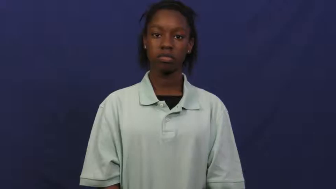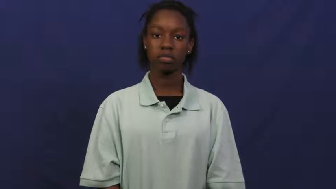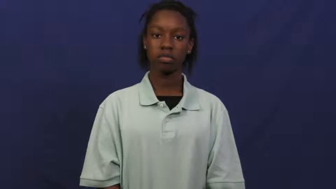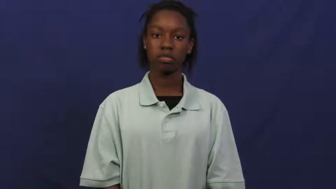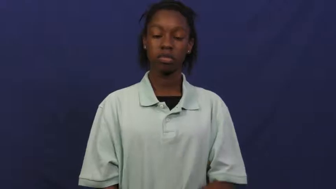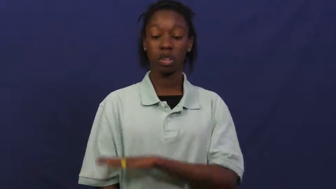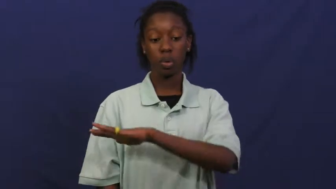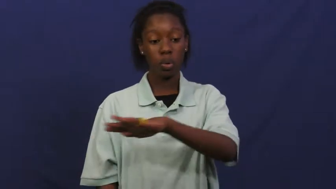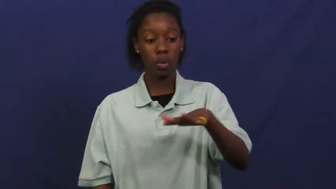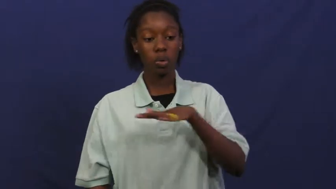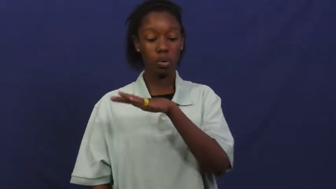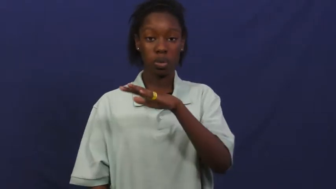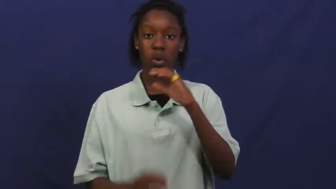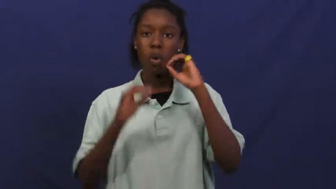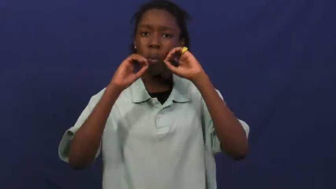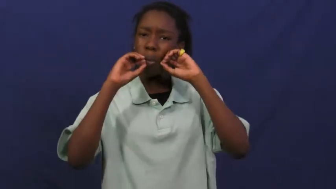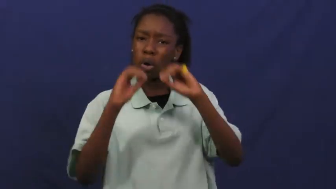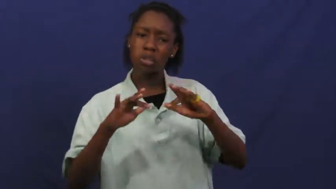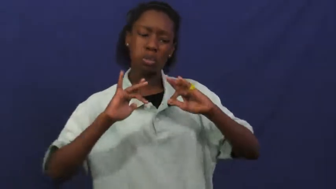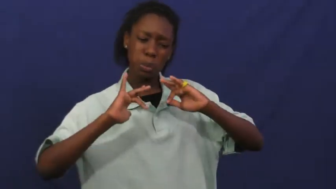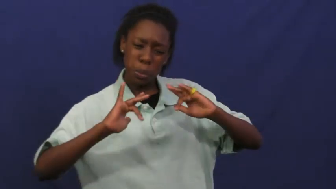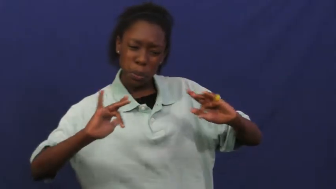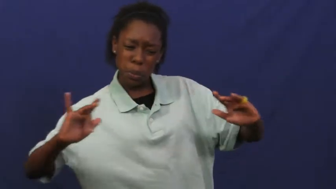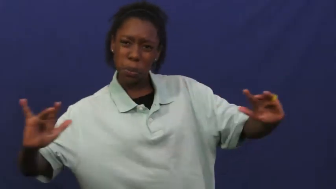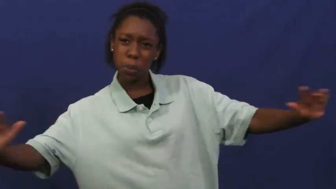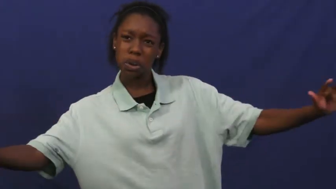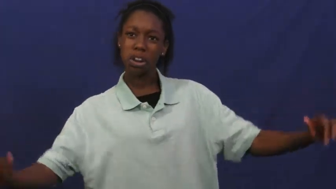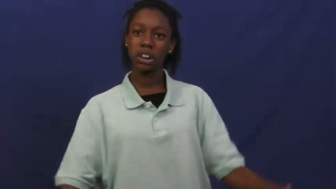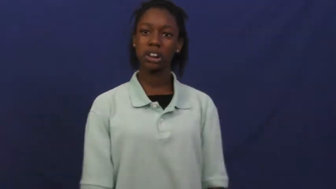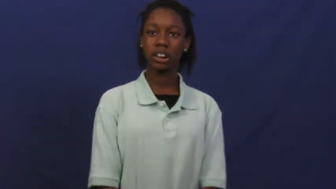desolate